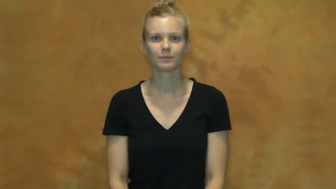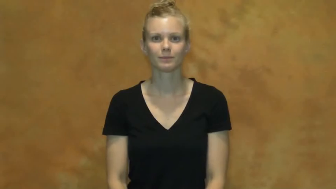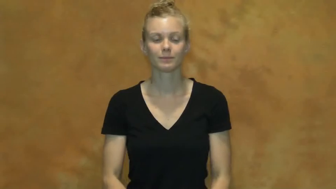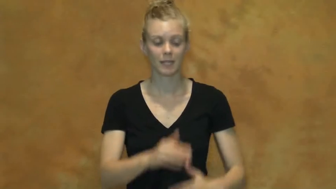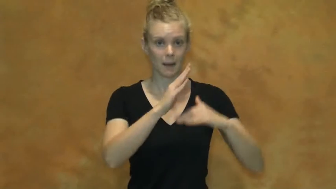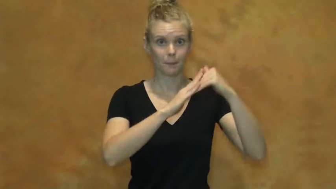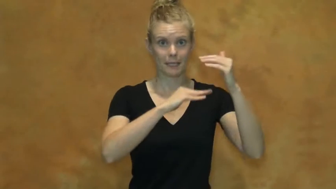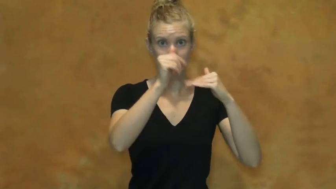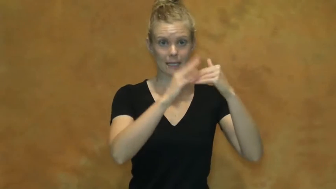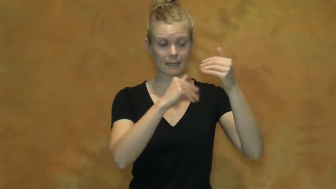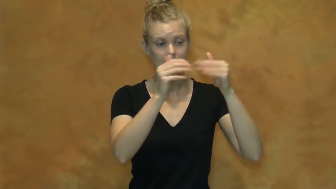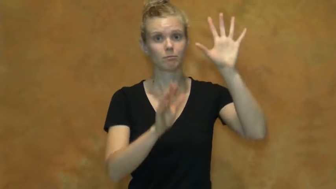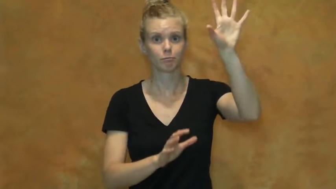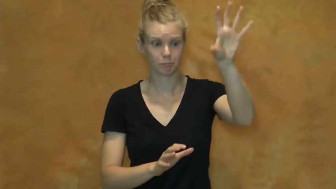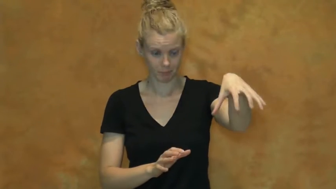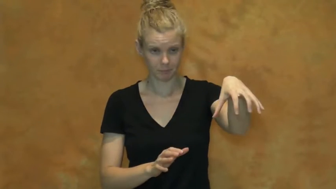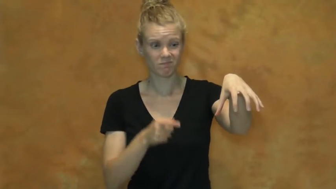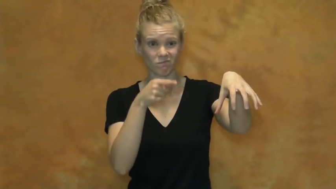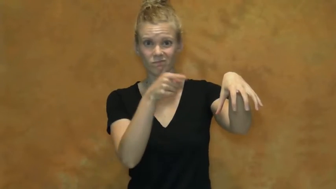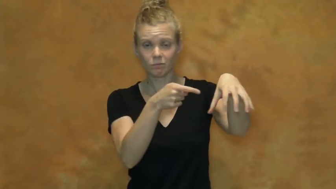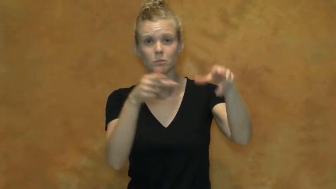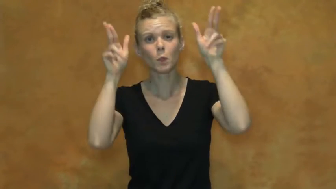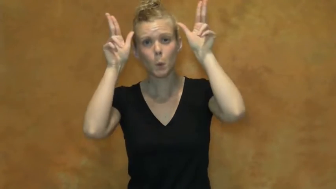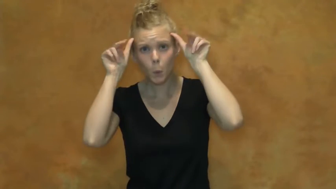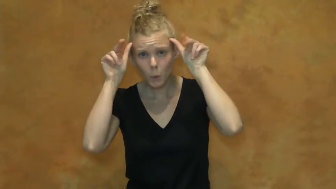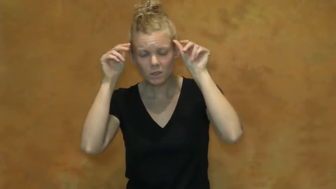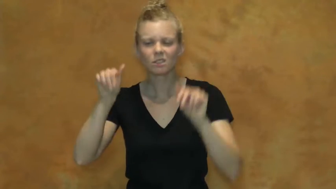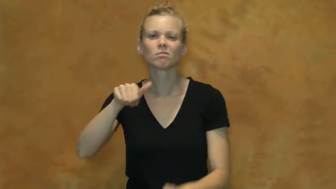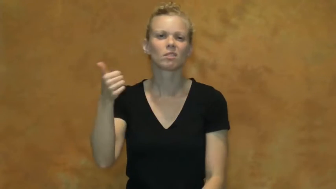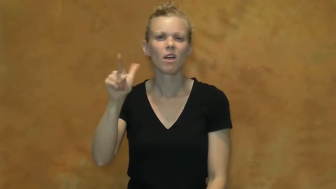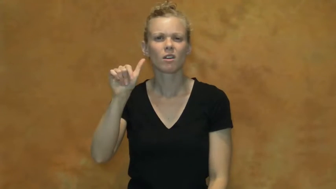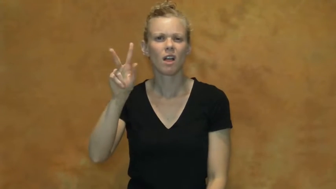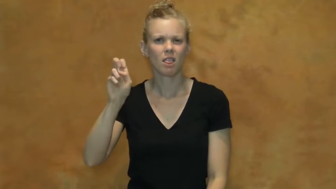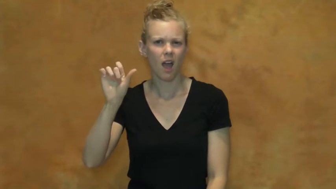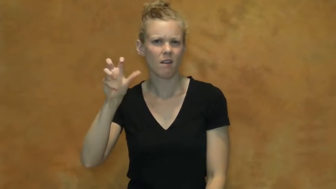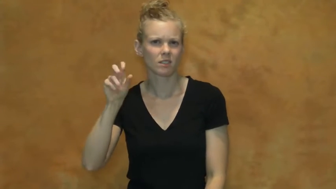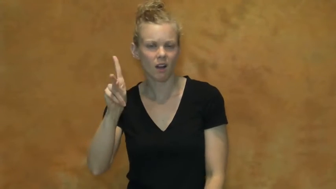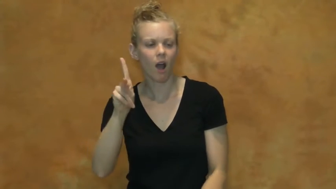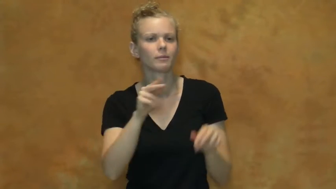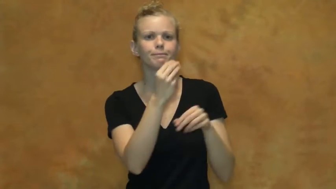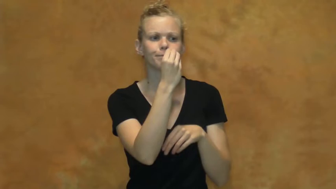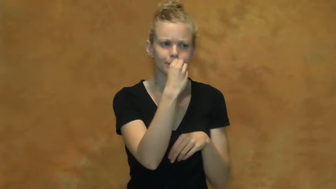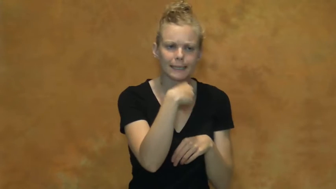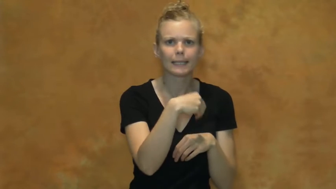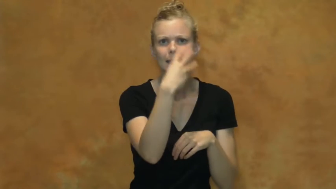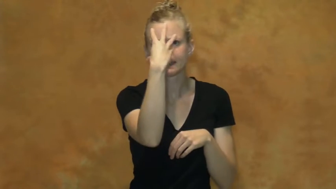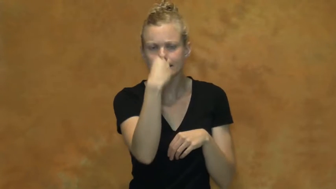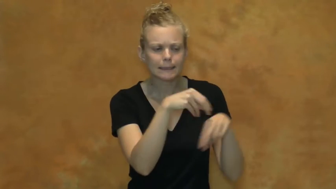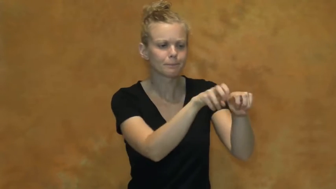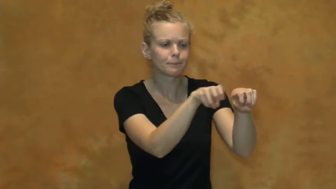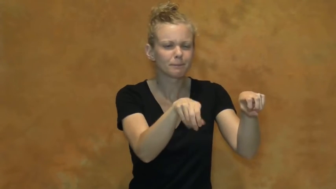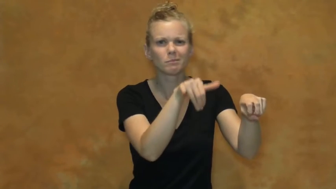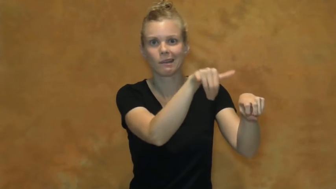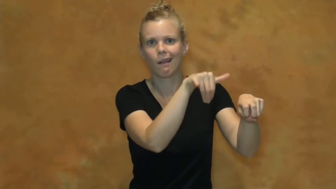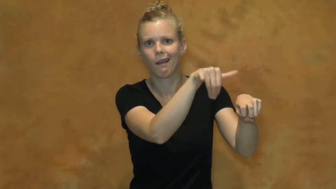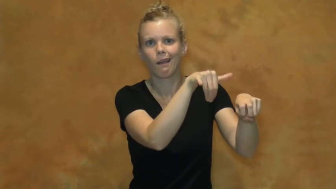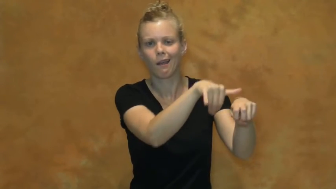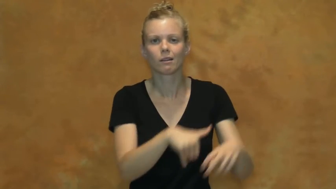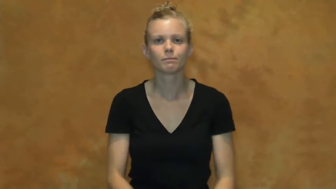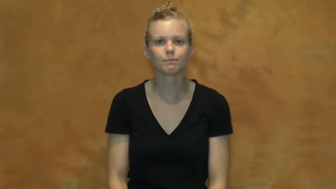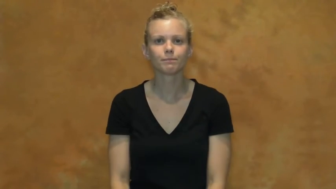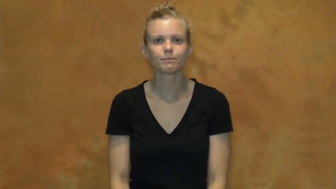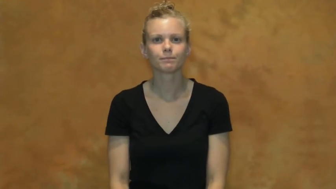stable for horses